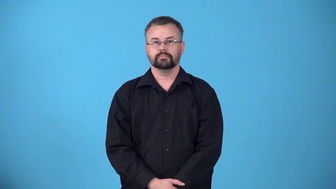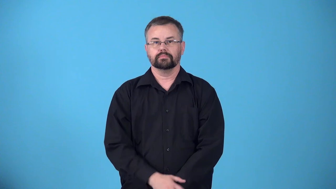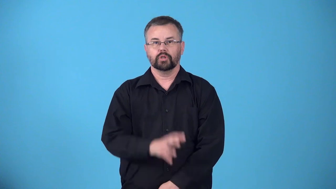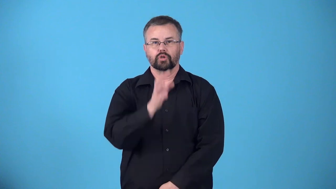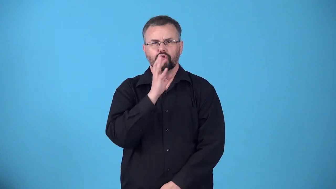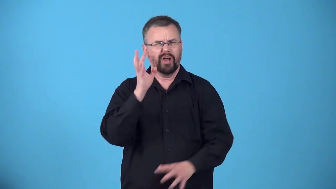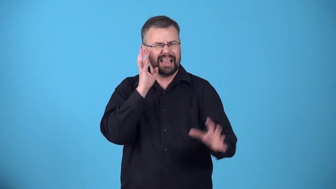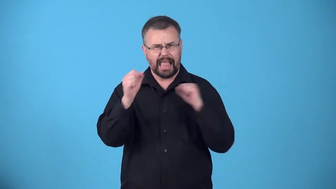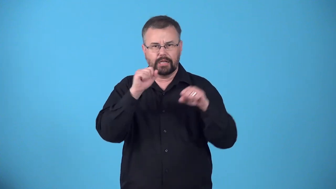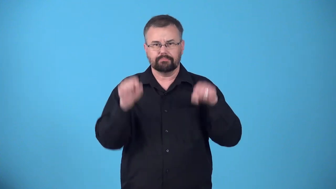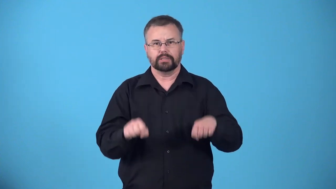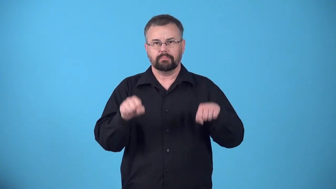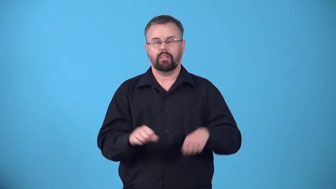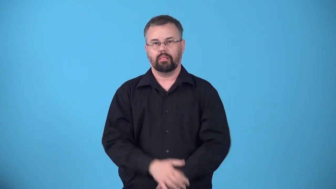at the top of your voice